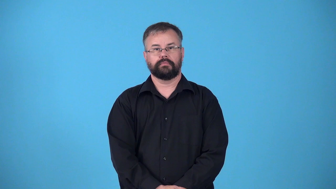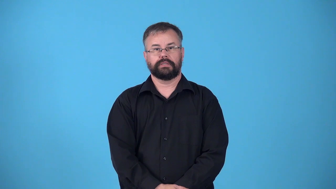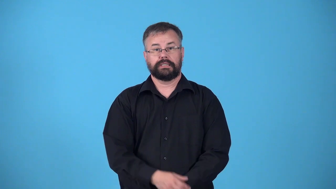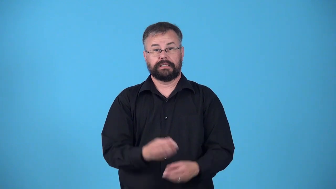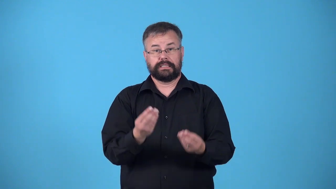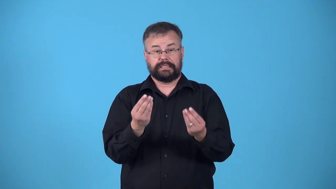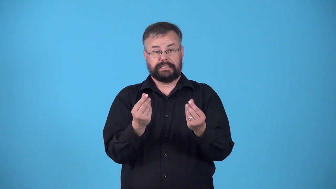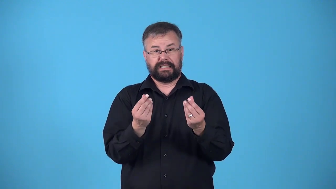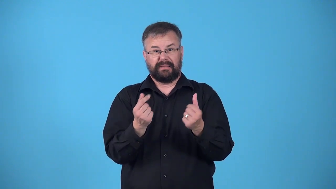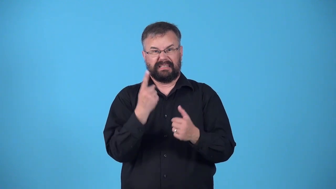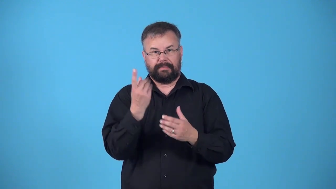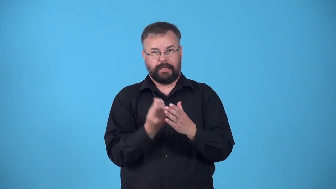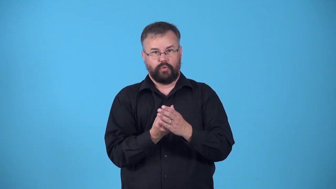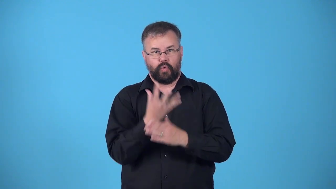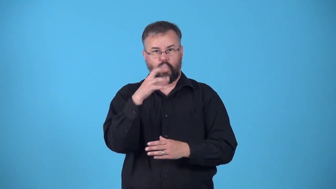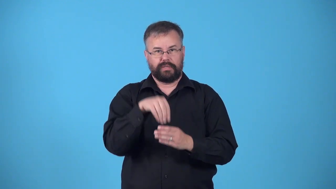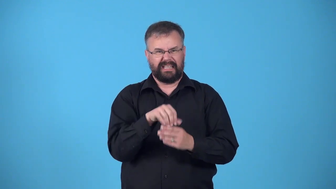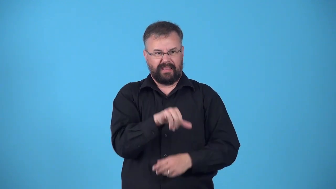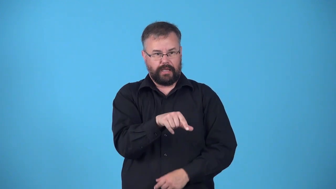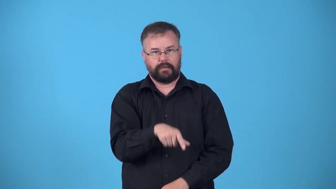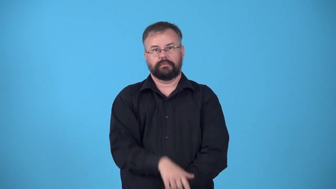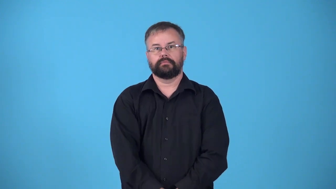medium